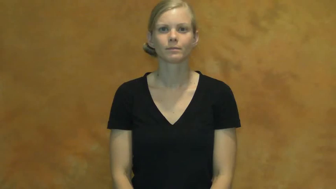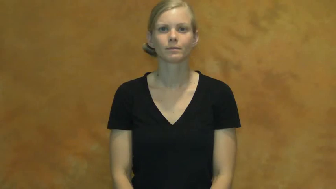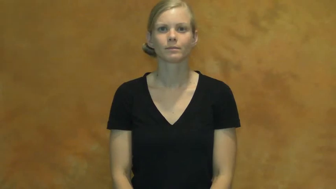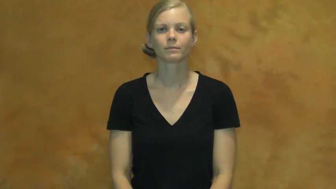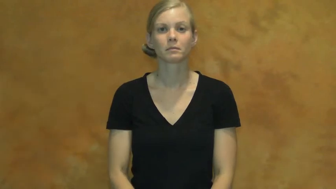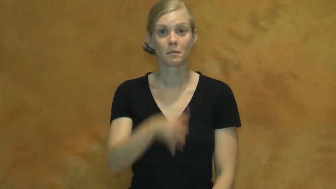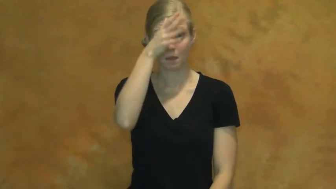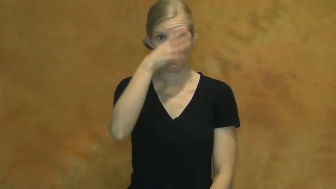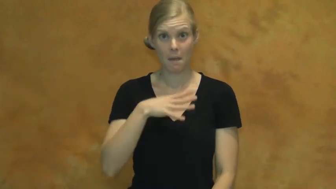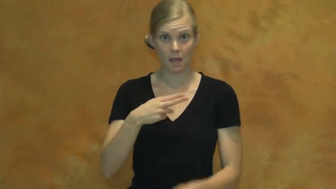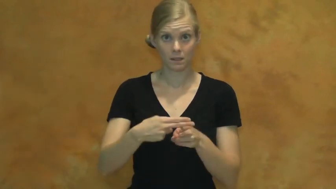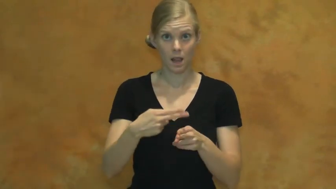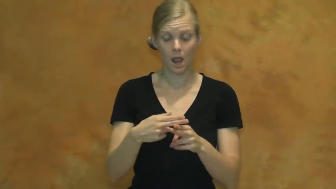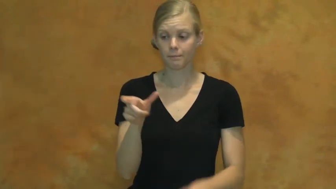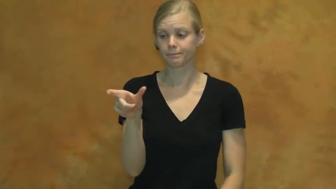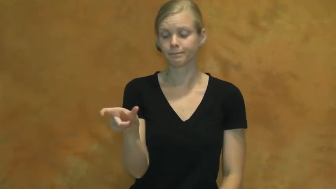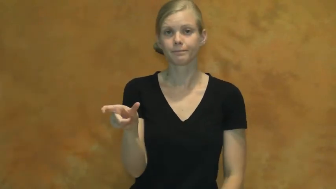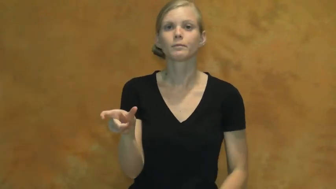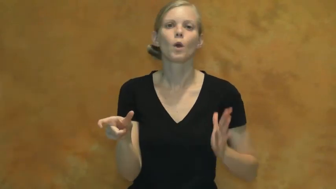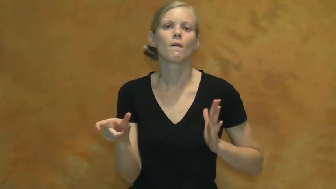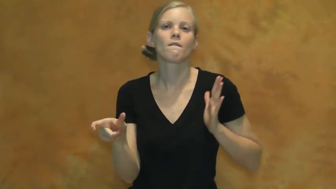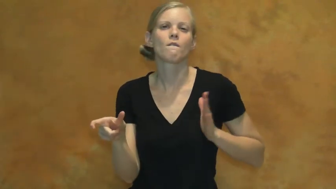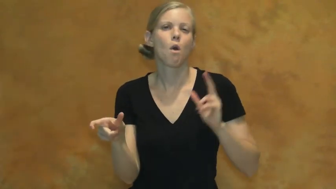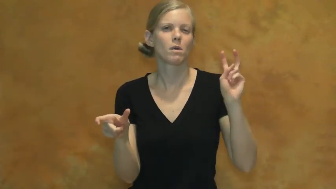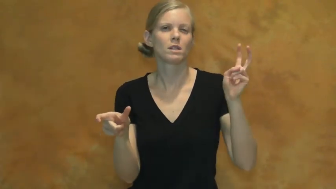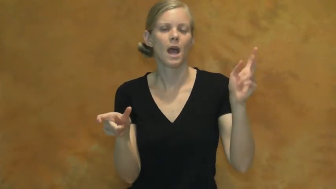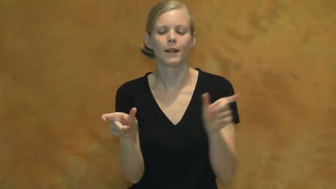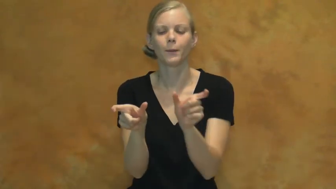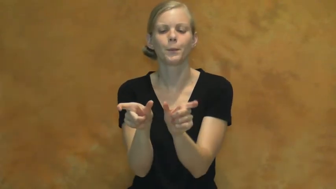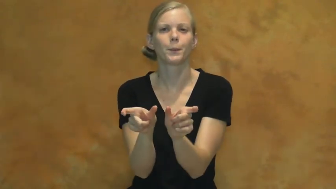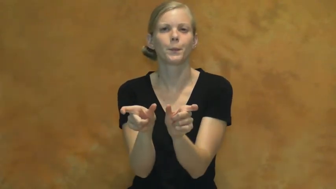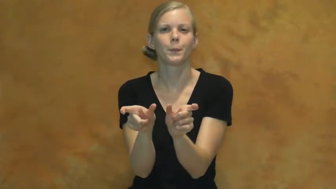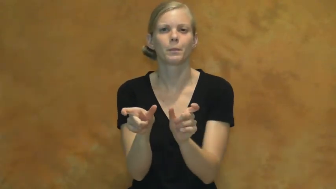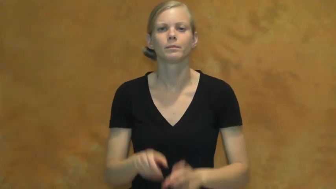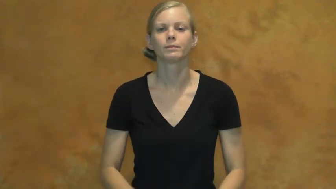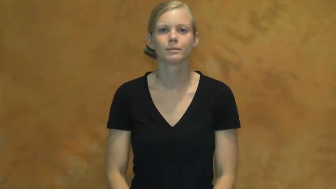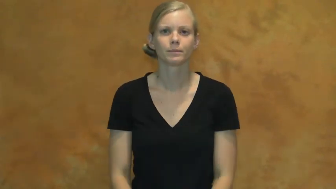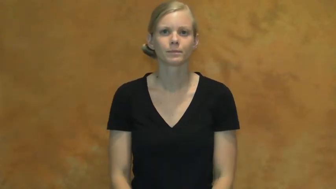Mr